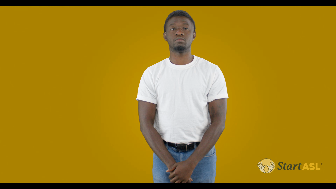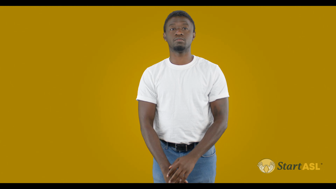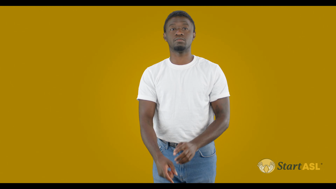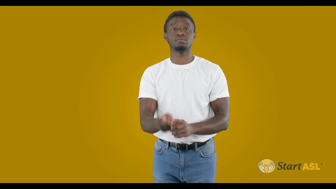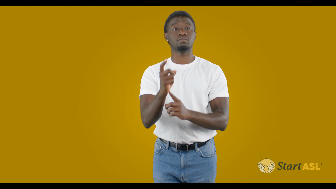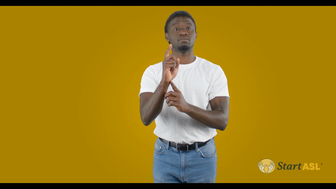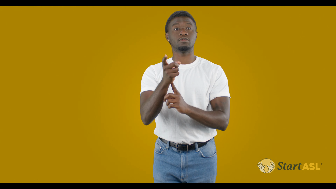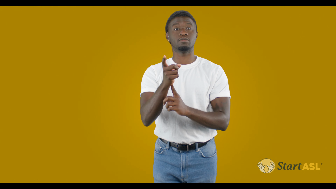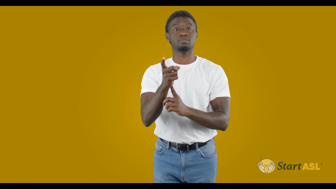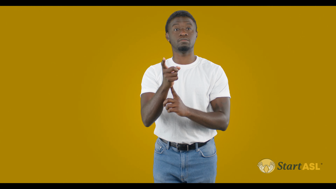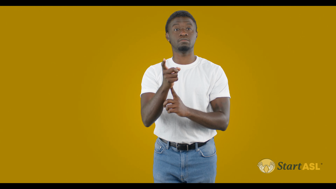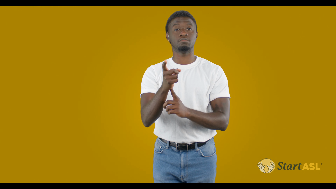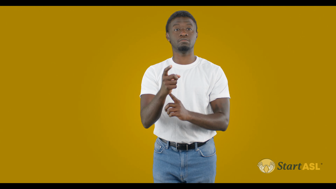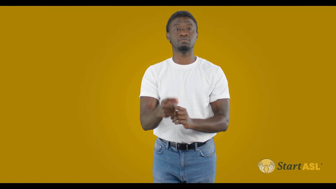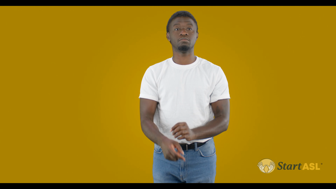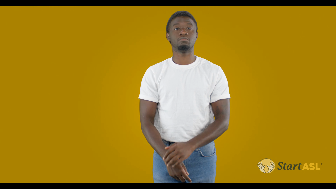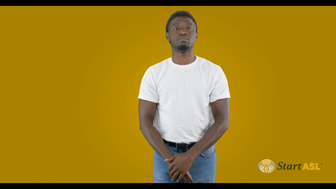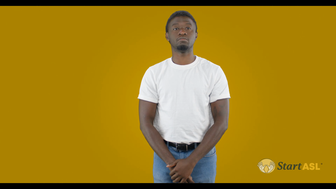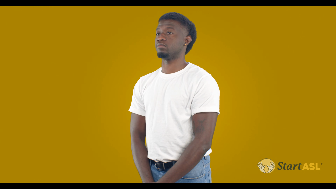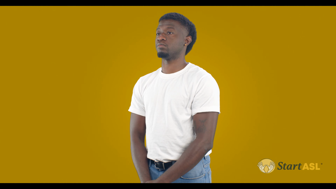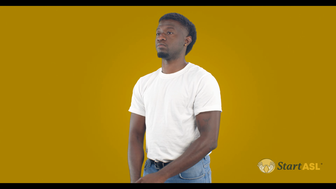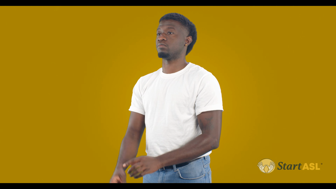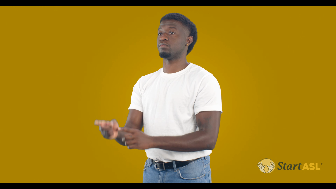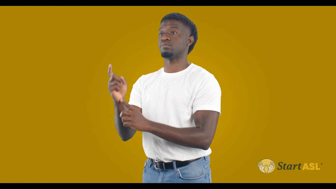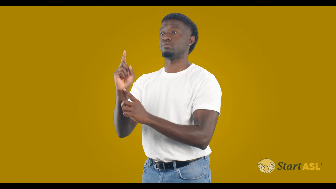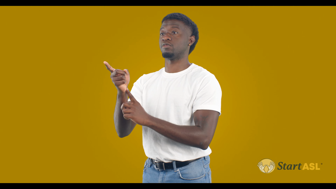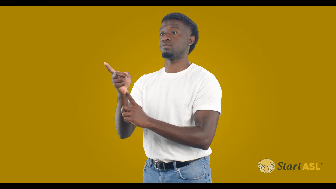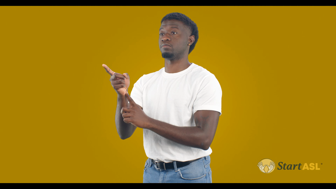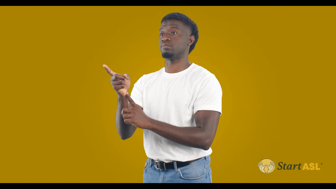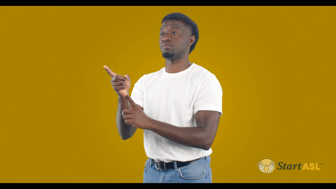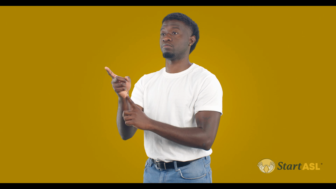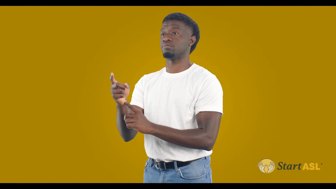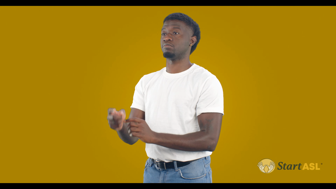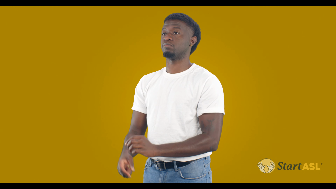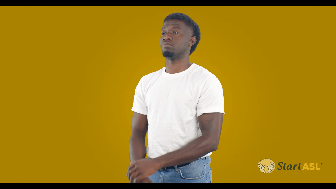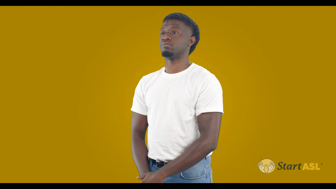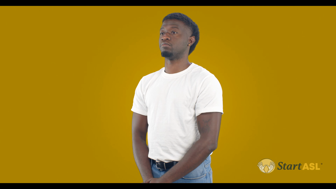minute